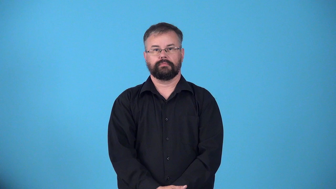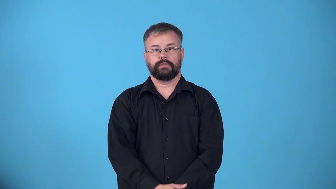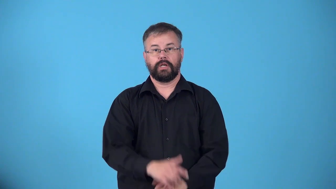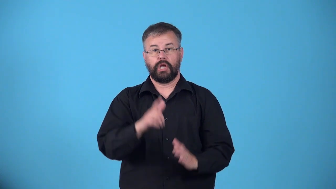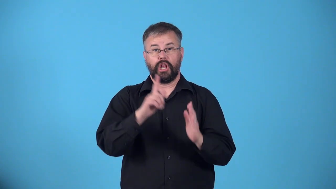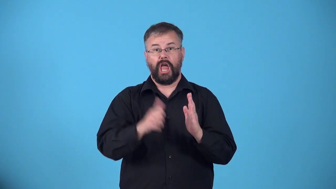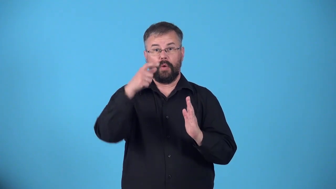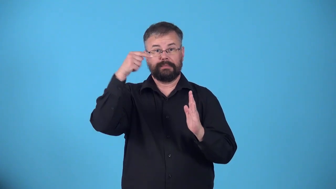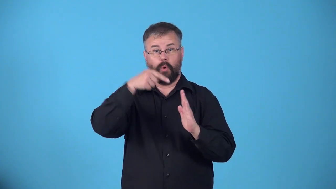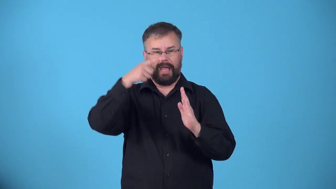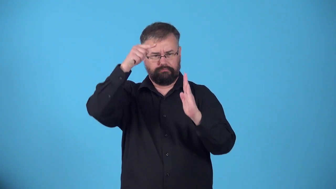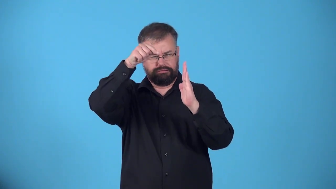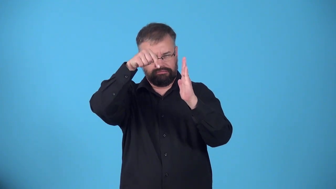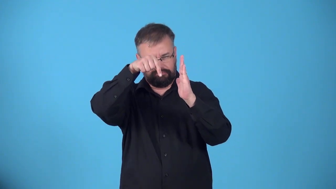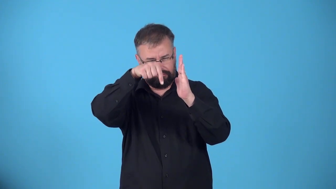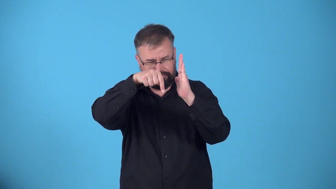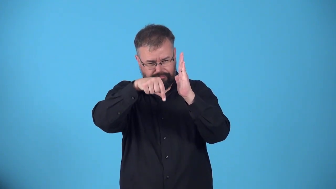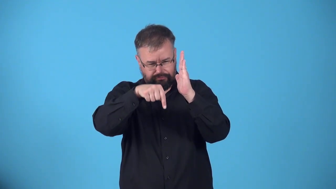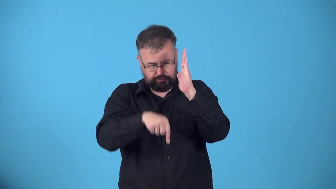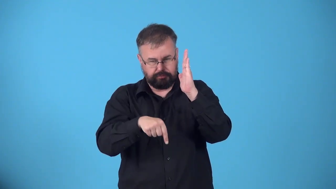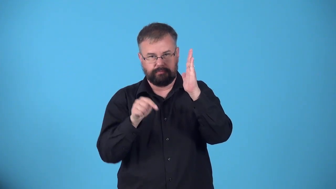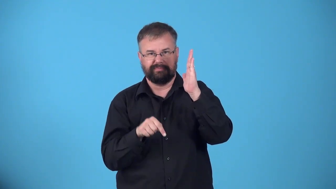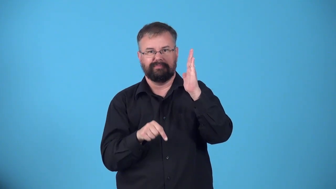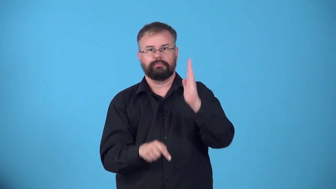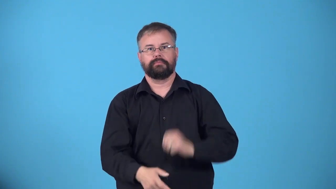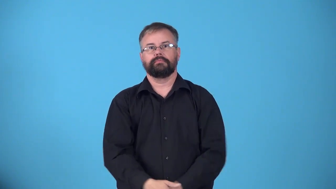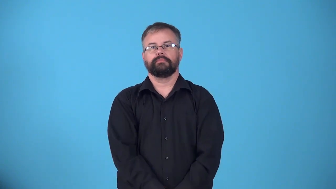low water mark